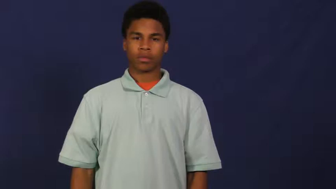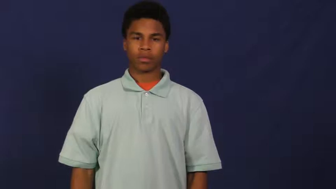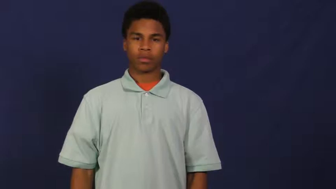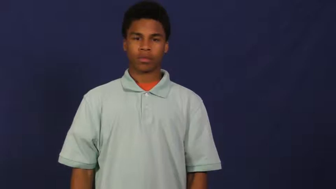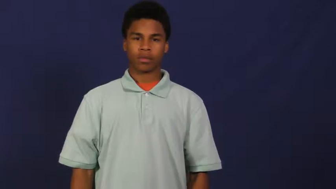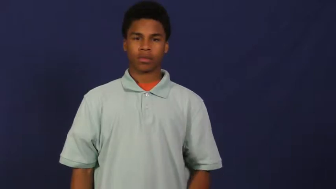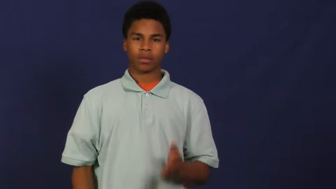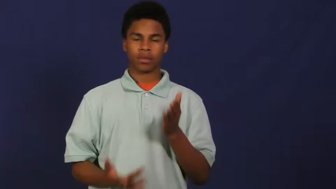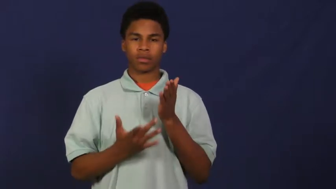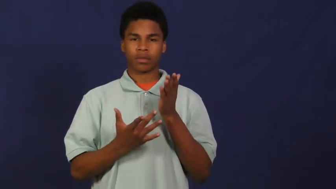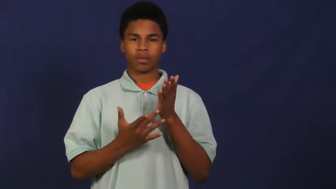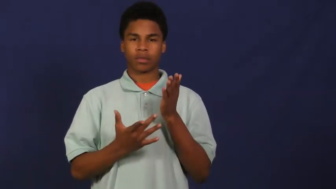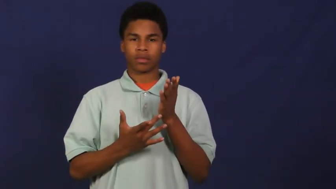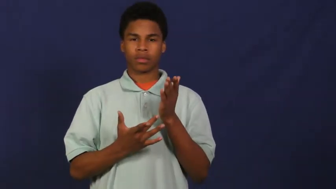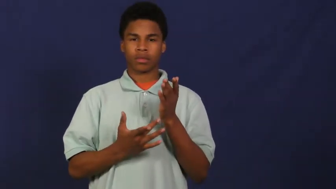technical,technology